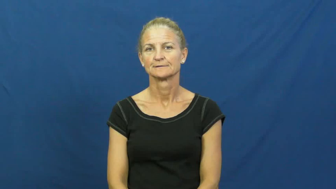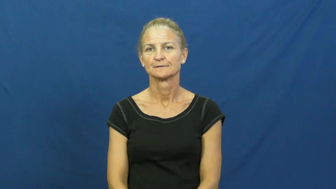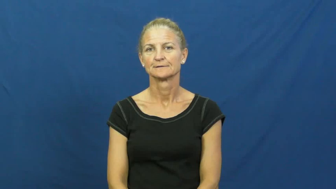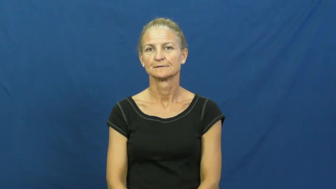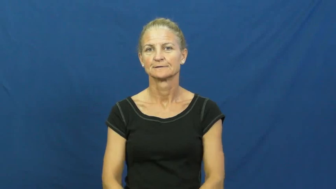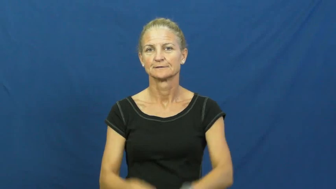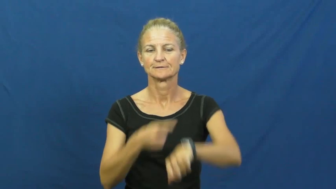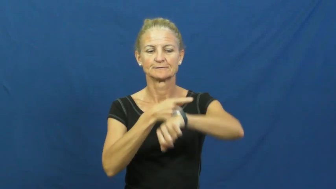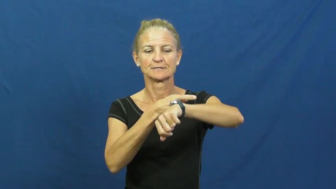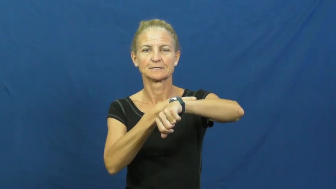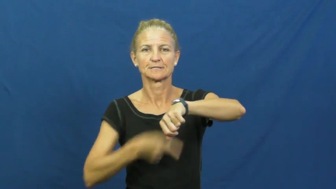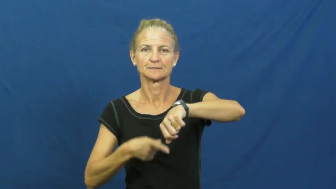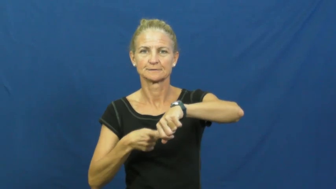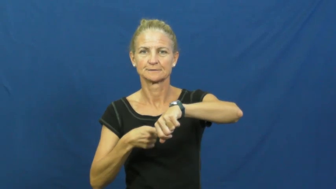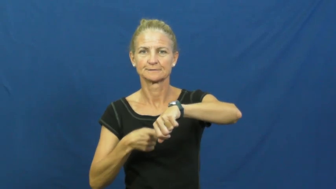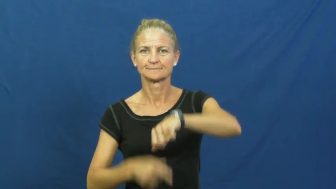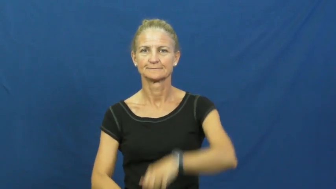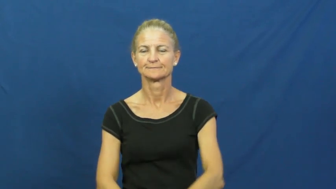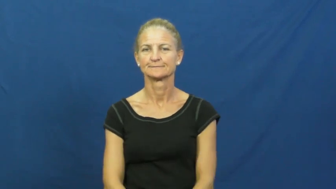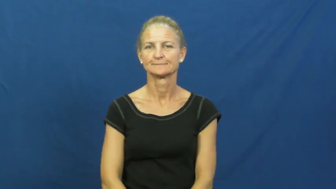boo boo,lacertion,lesion